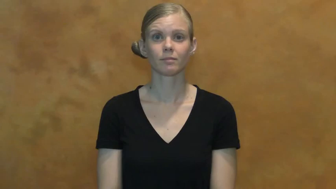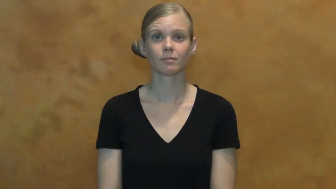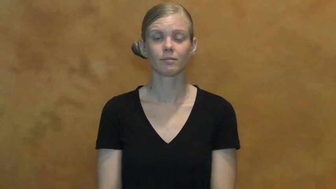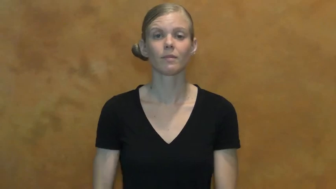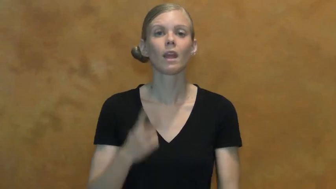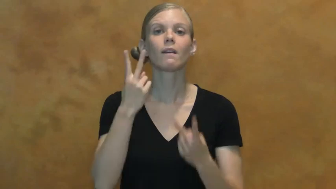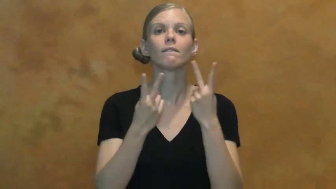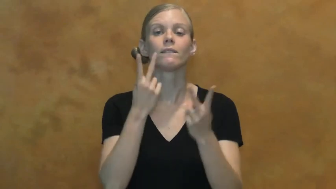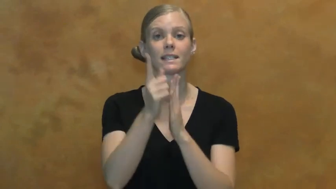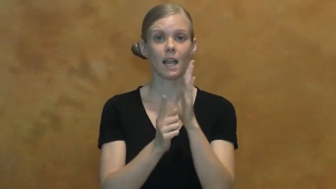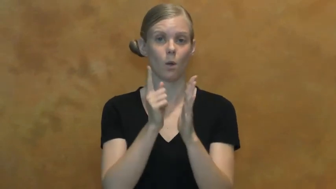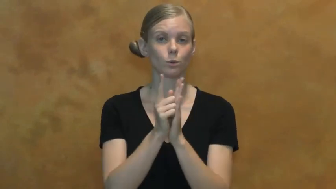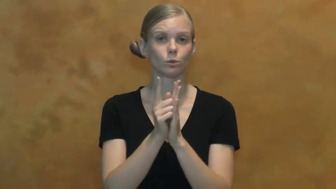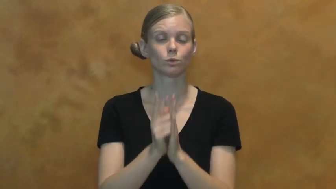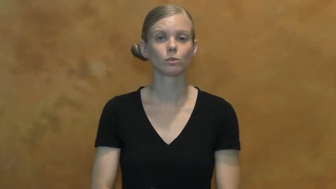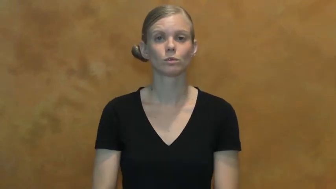visiting hours